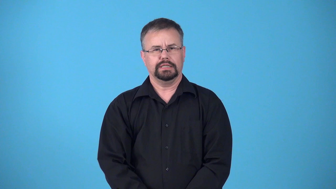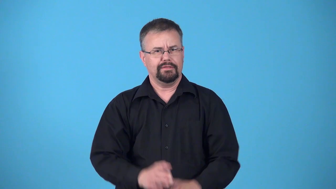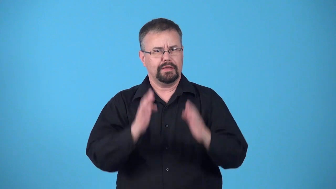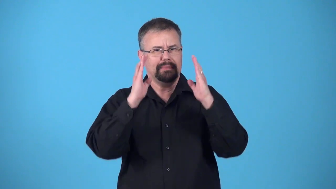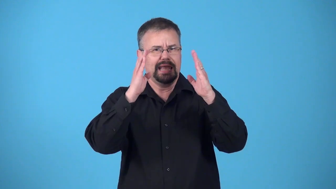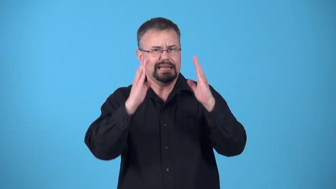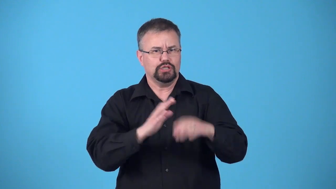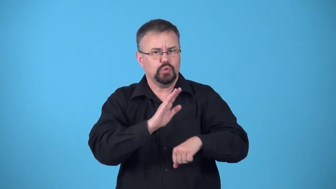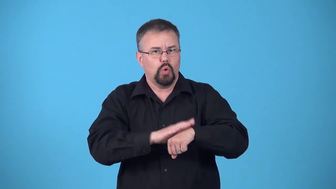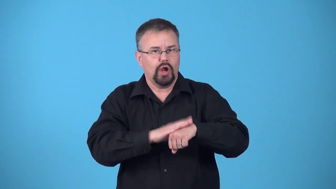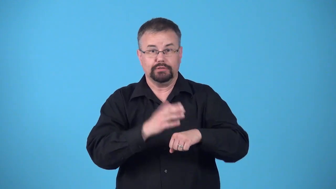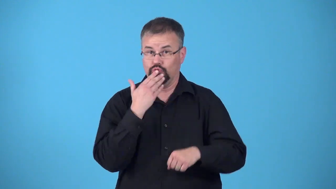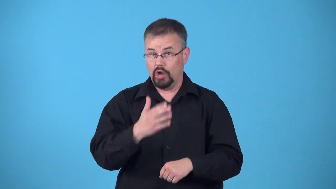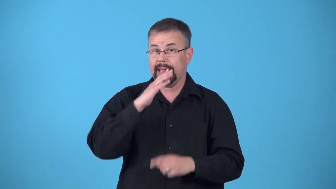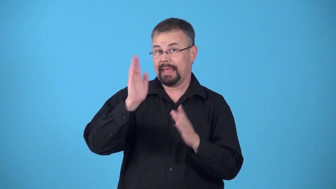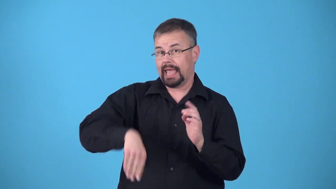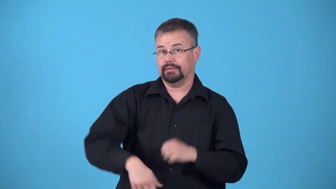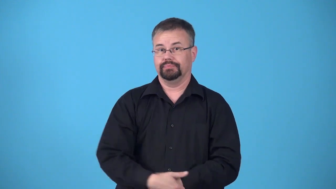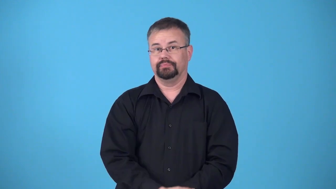red sky in the morning, sailor's warning, red sky at night, sailor's delight